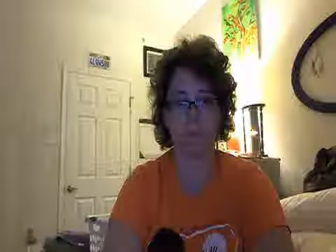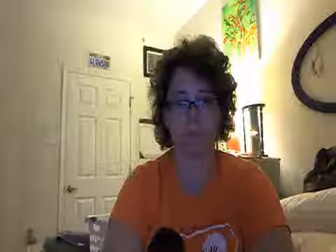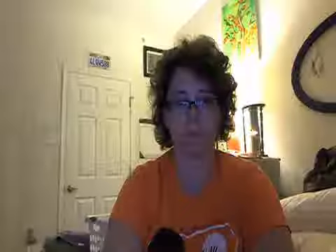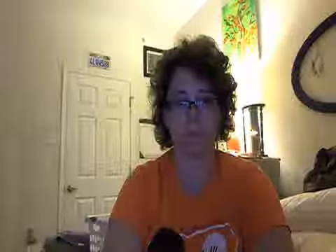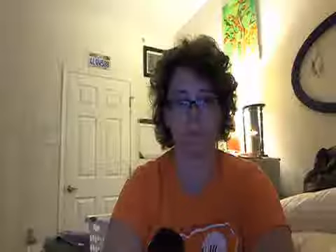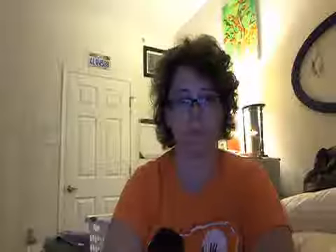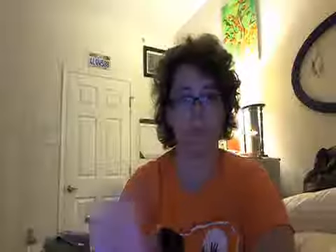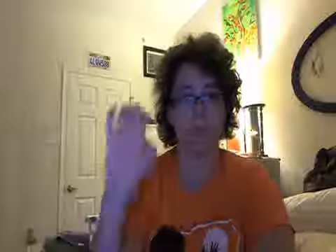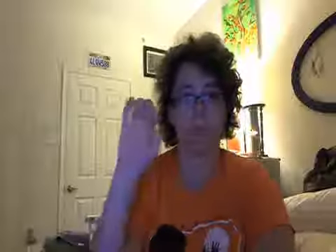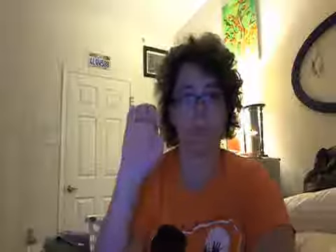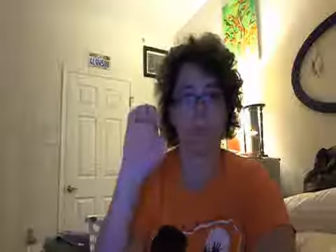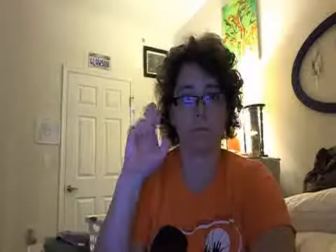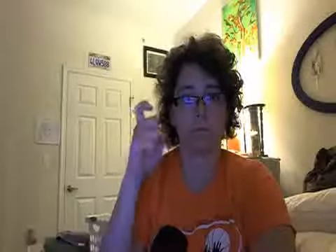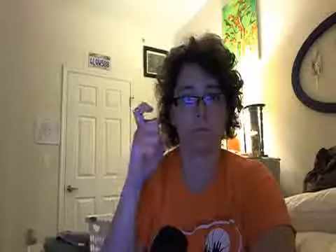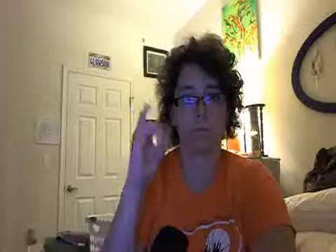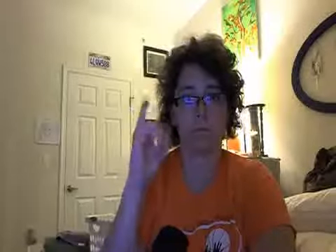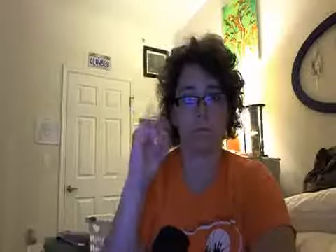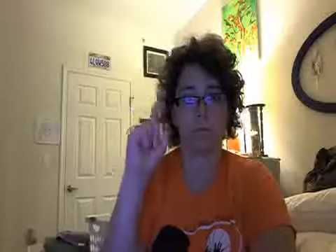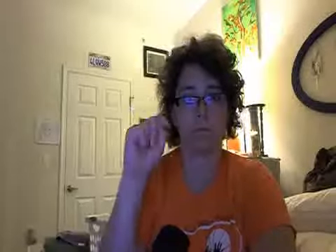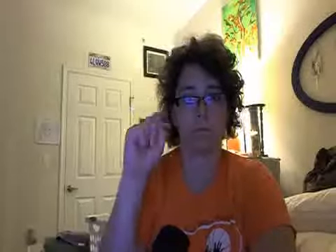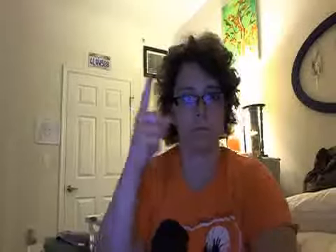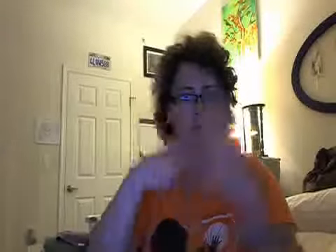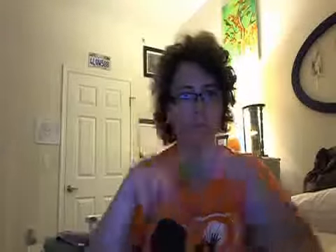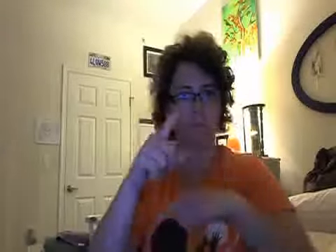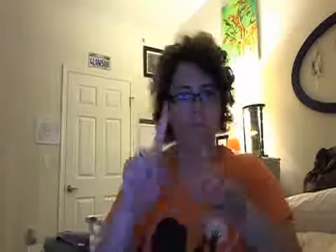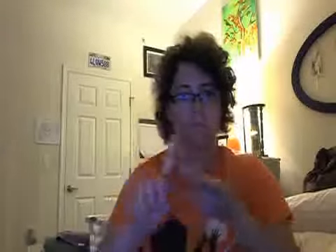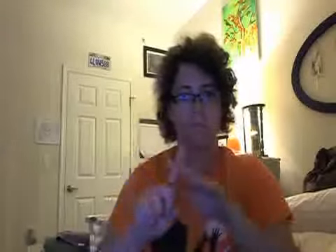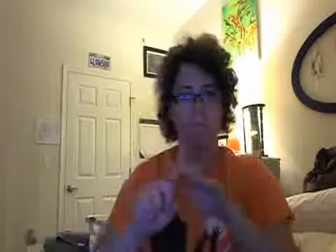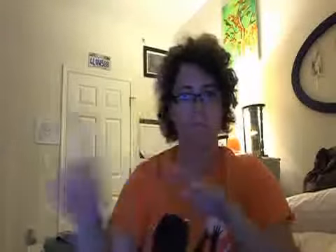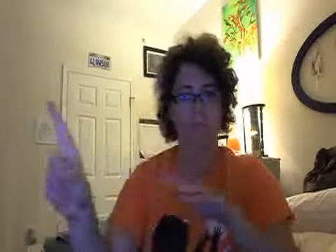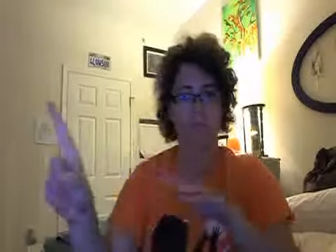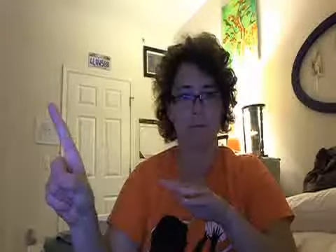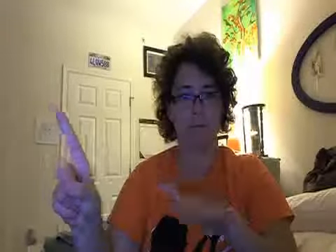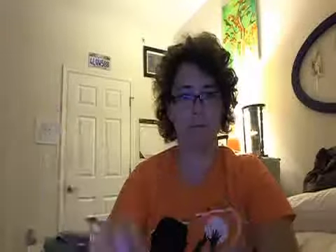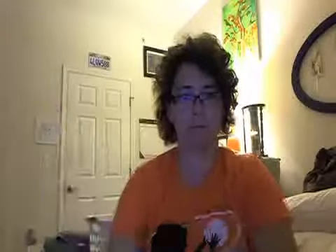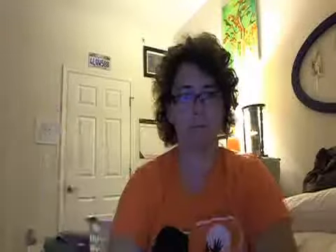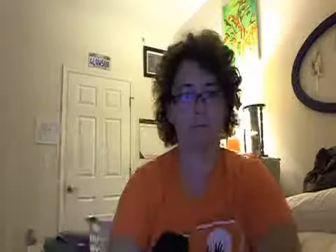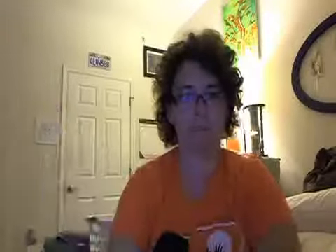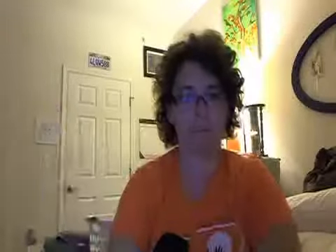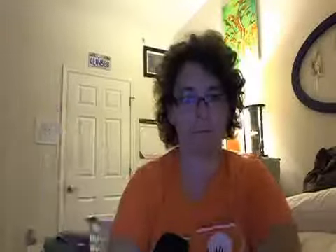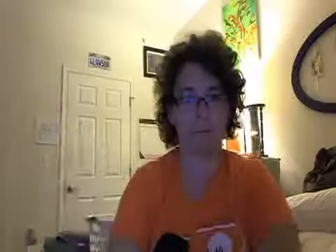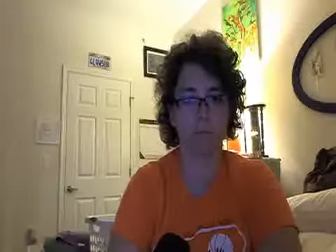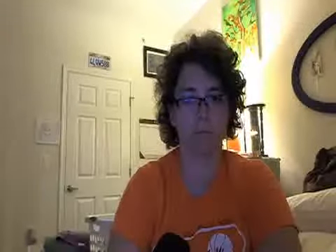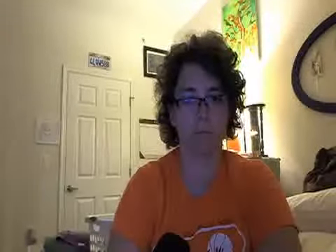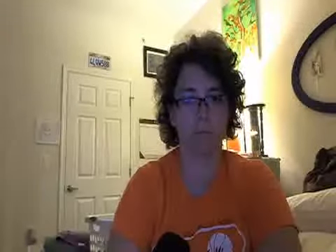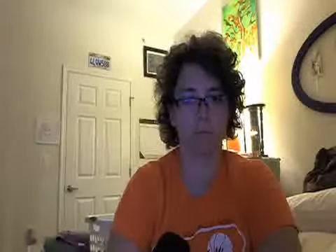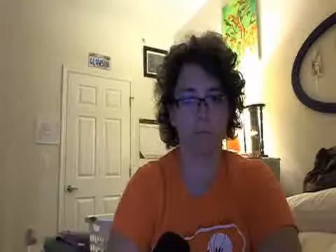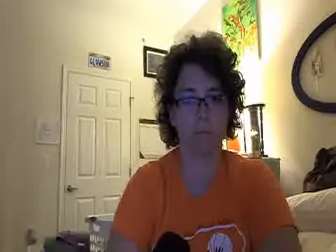Exit